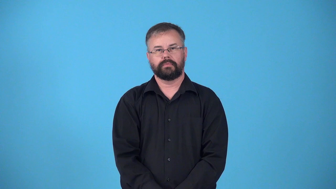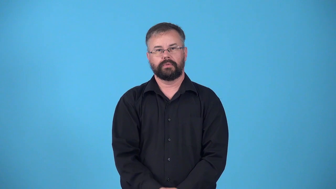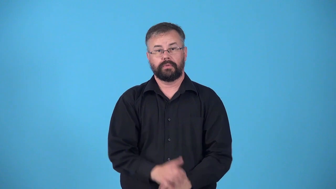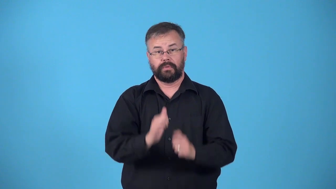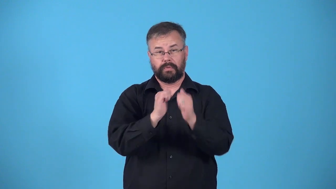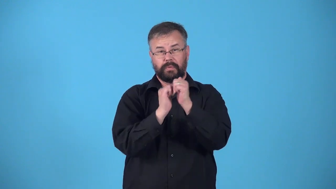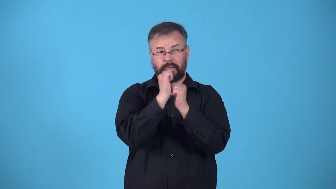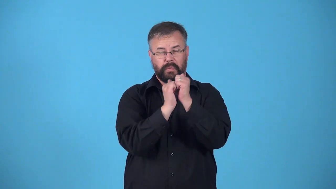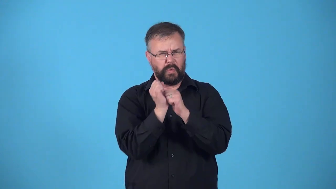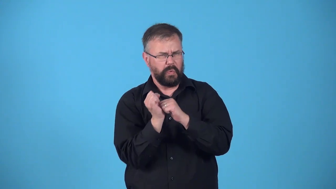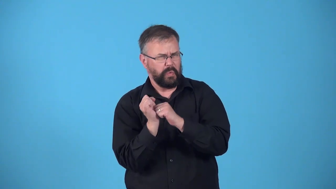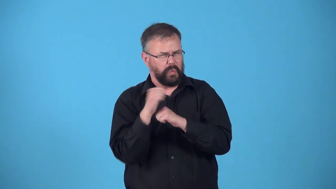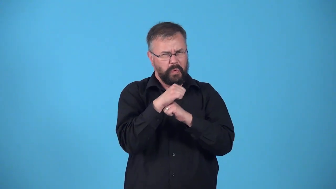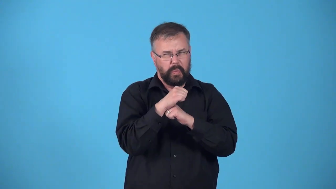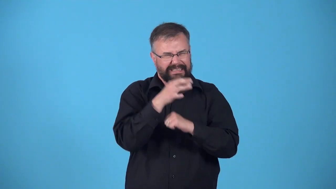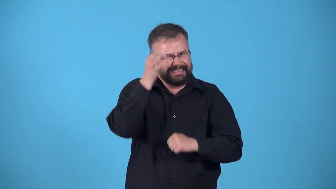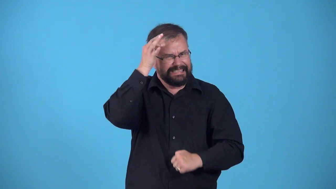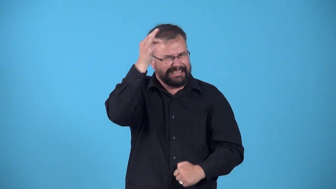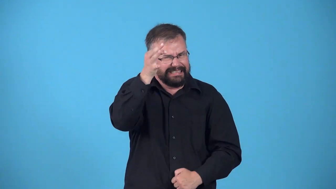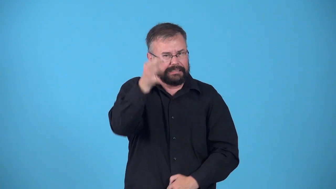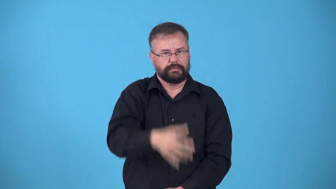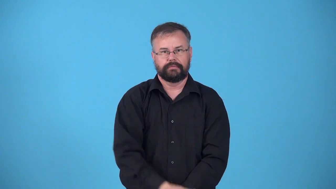nose out